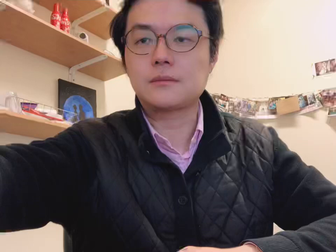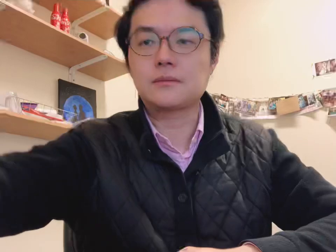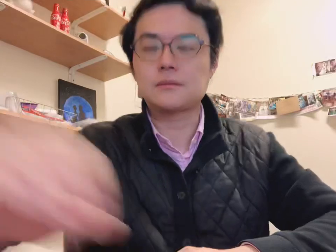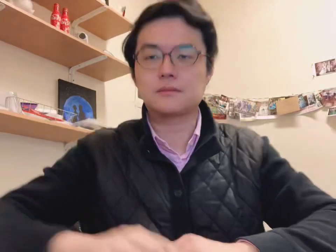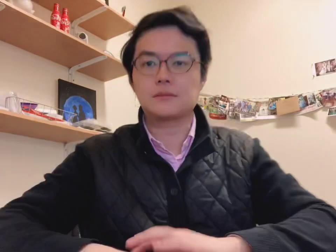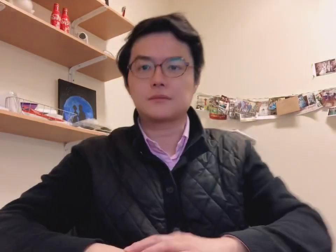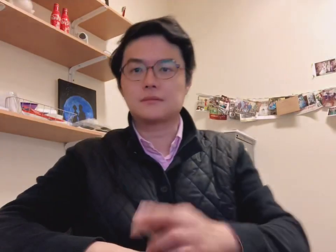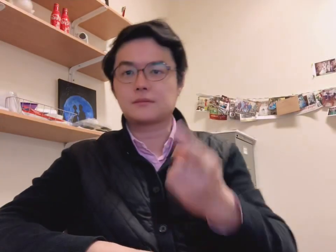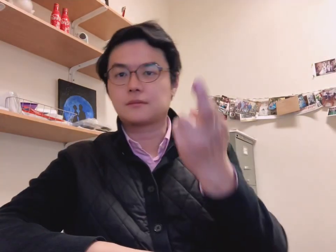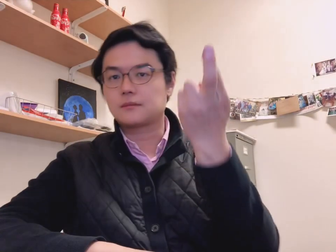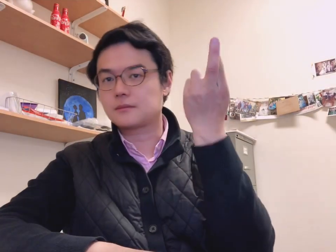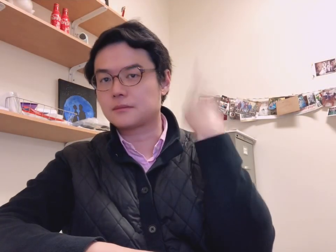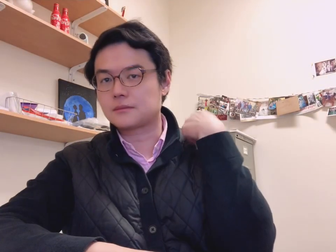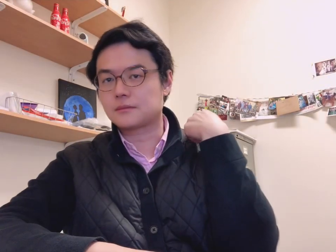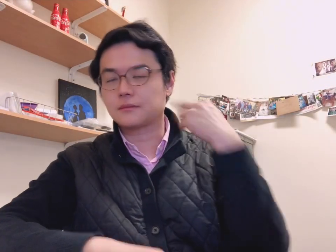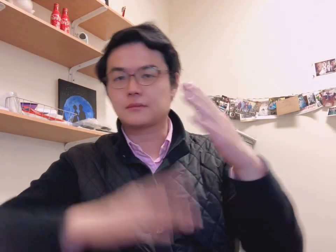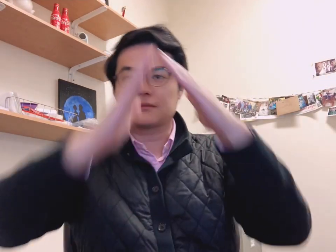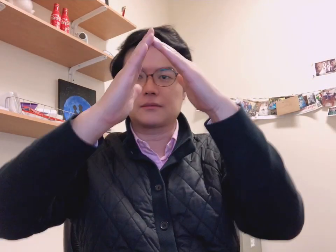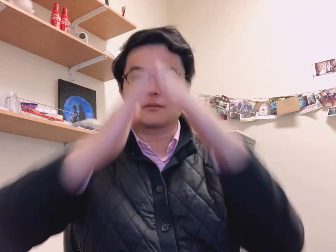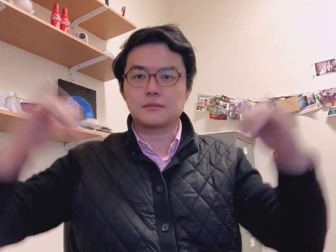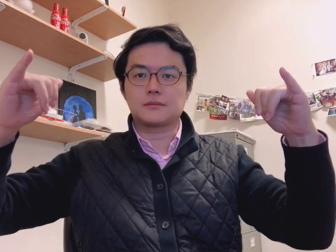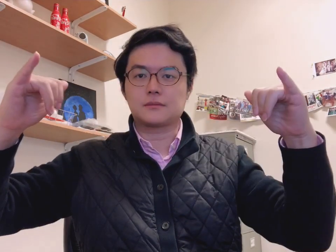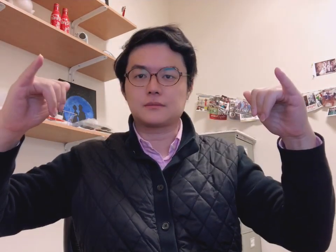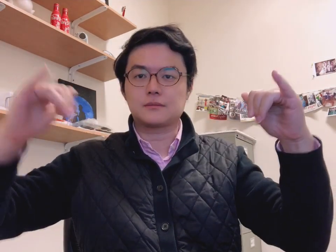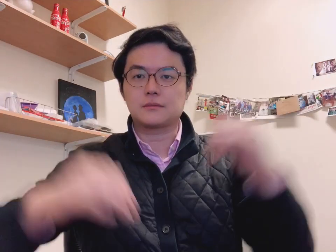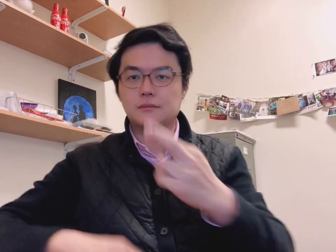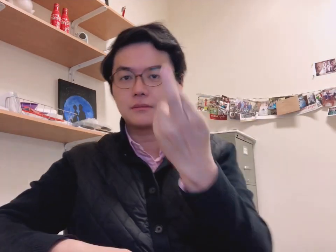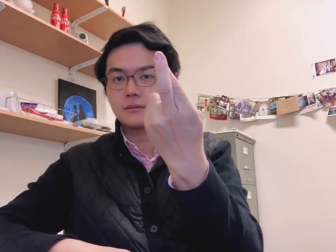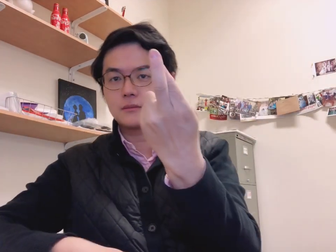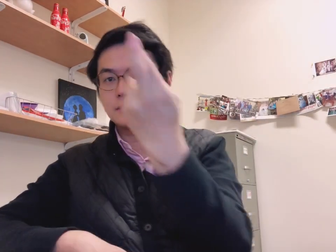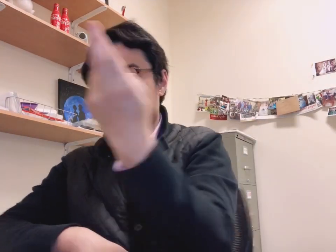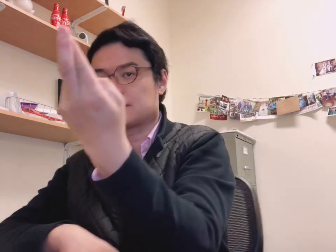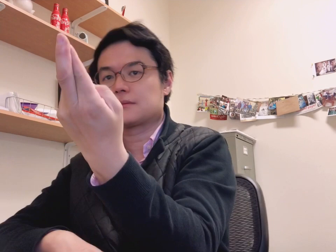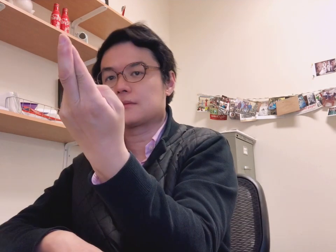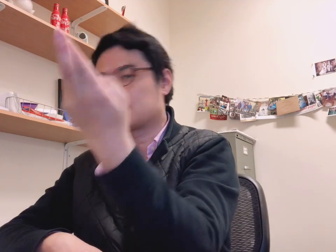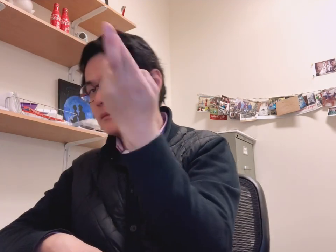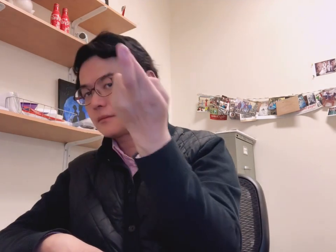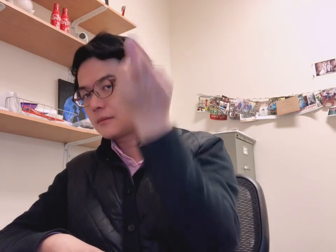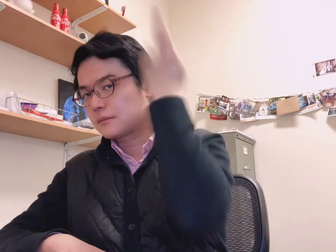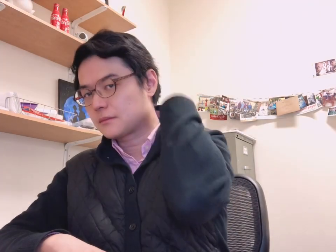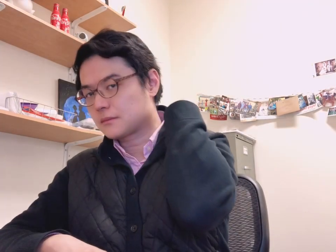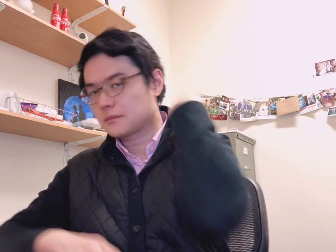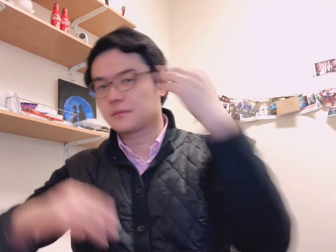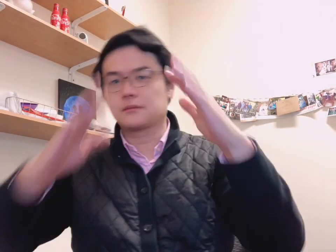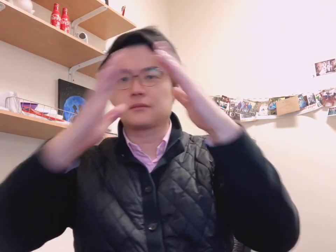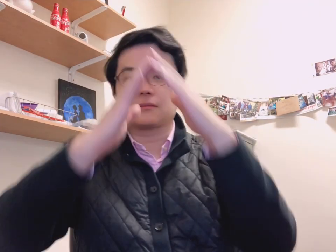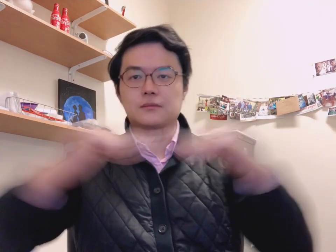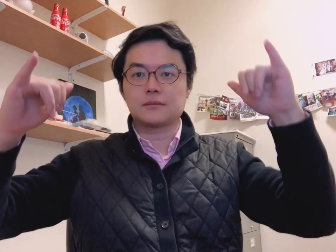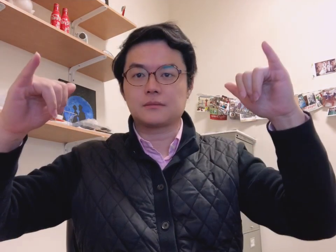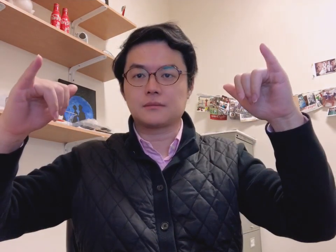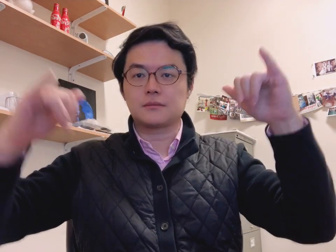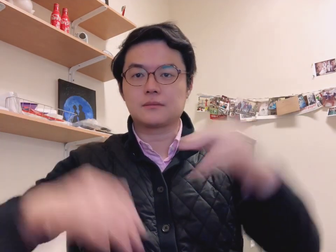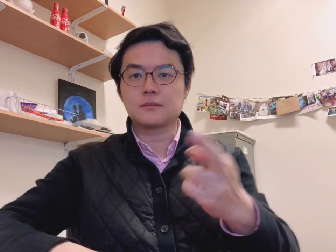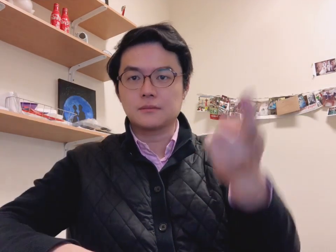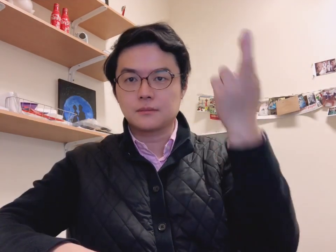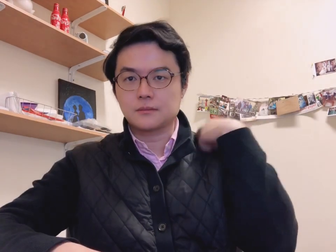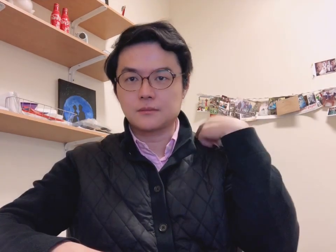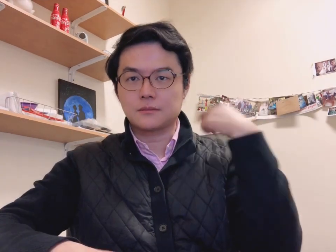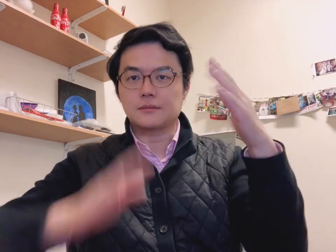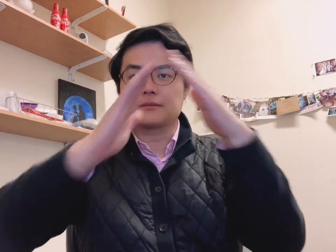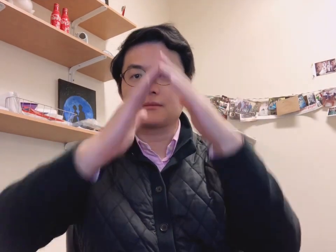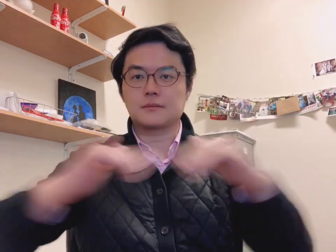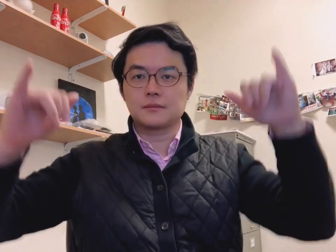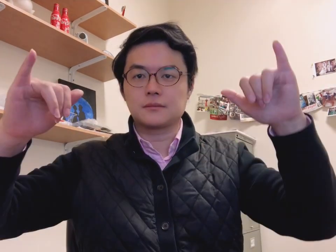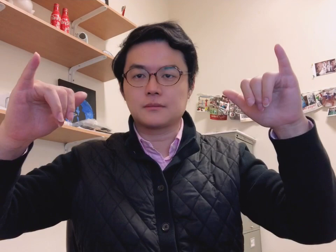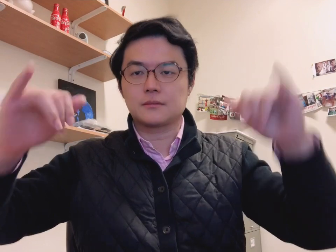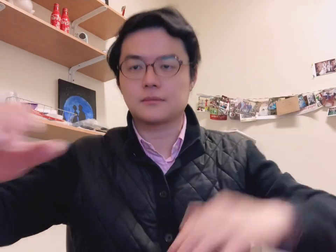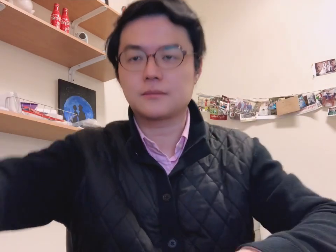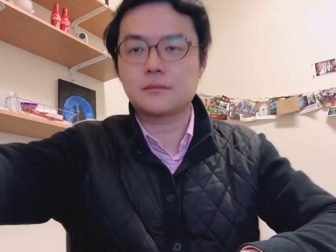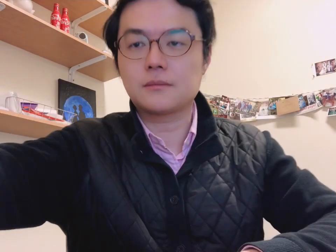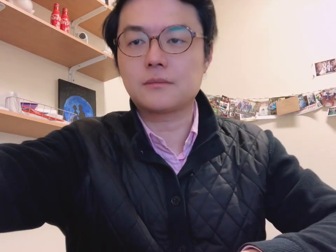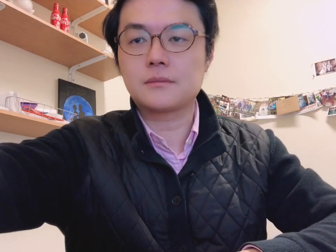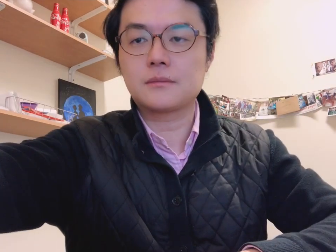Forbidden City